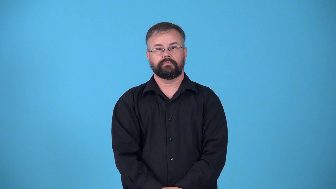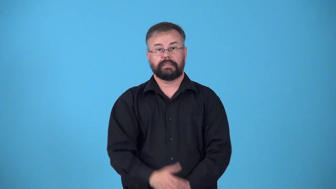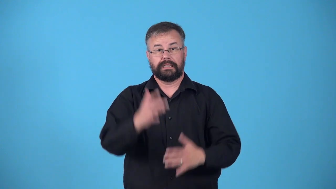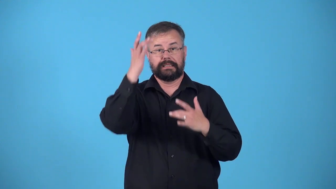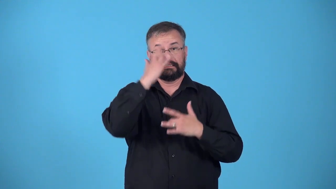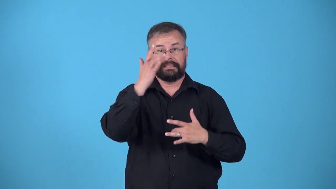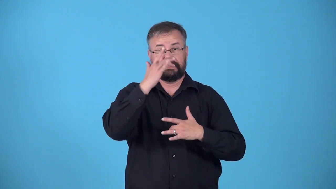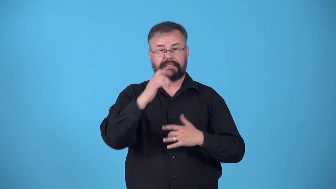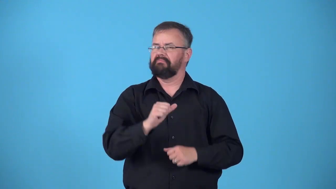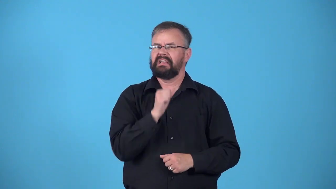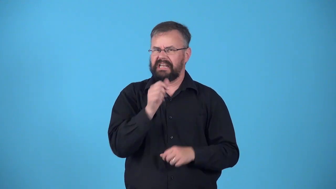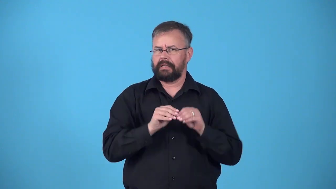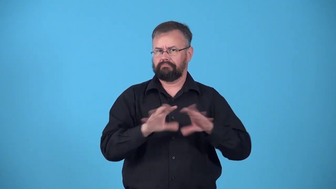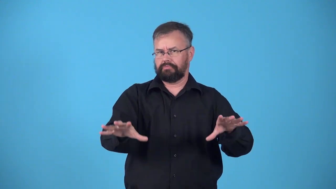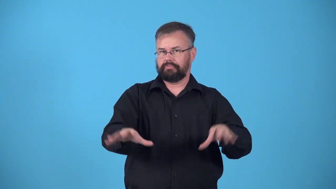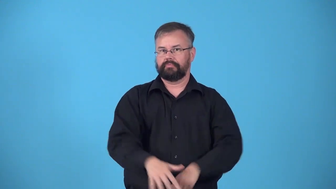nontransmissible